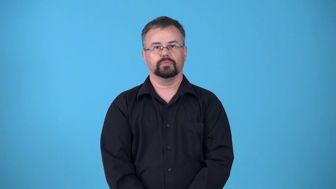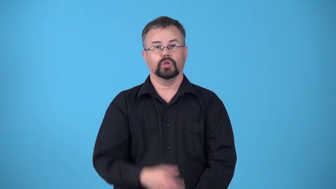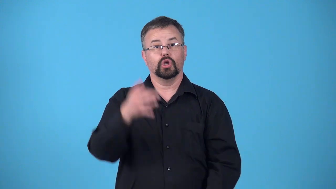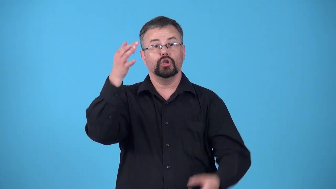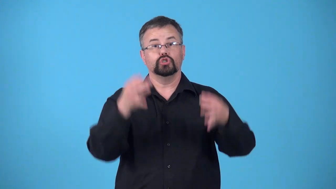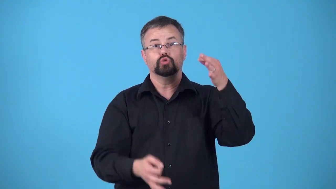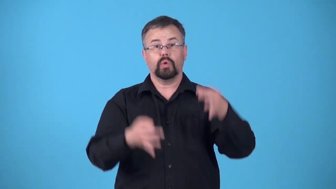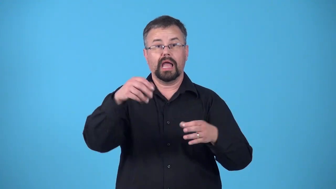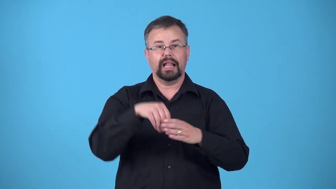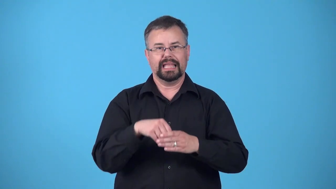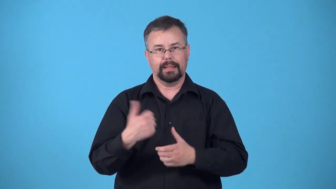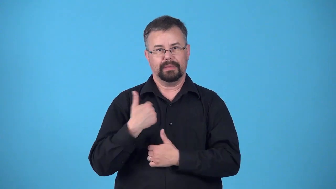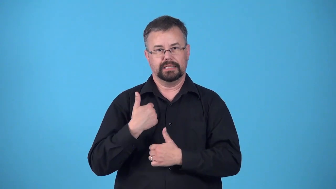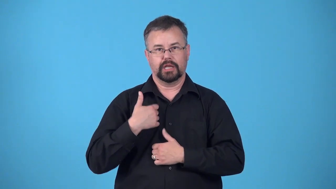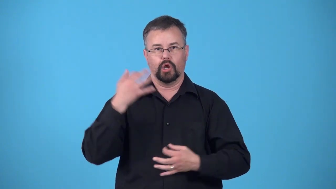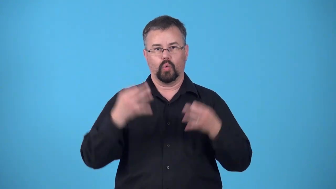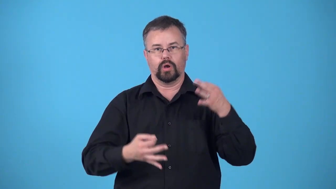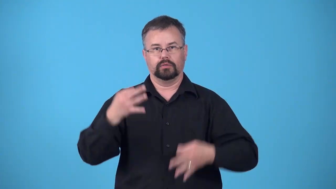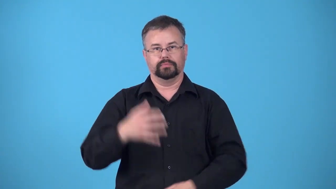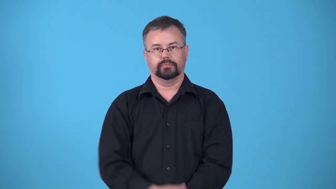court martial-trial in a military court